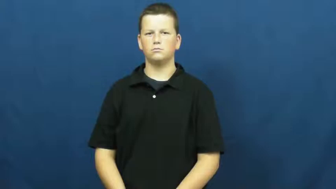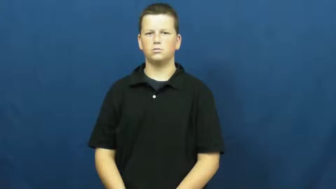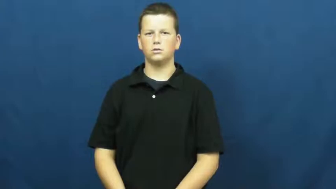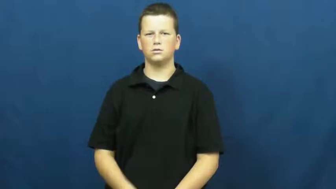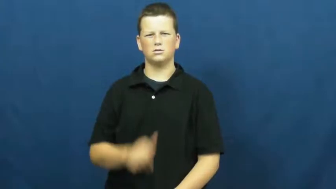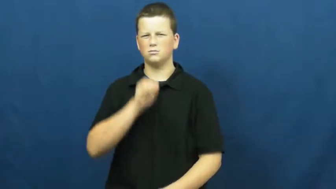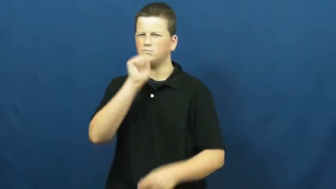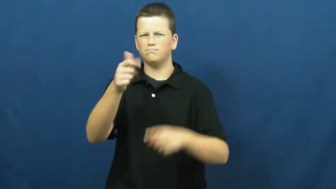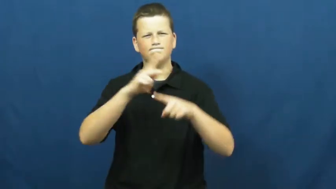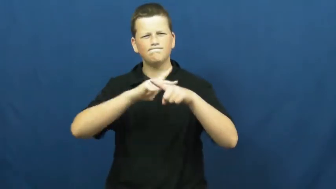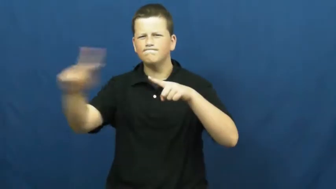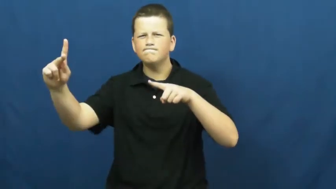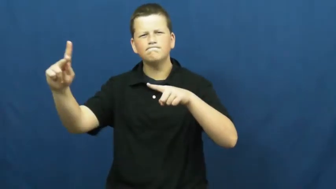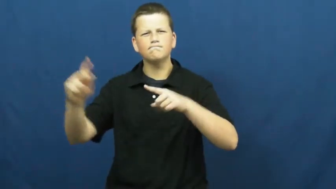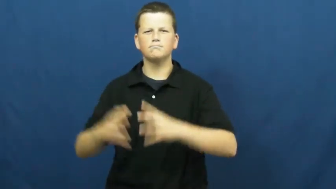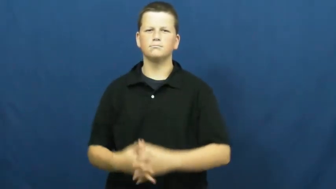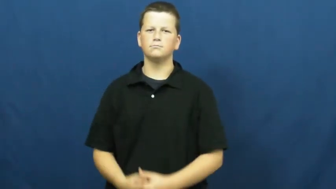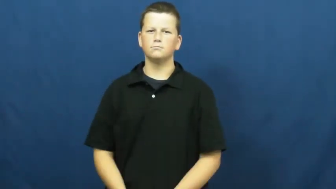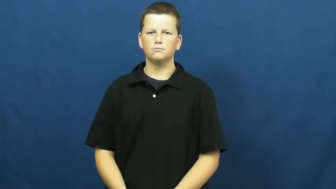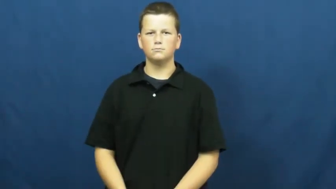unprofessional